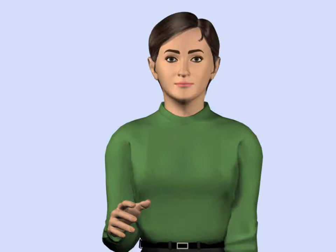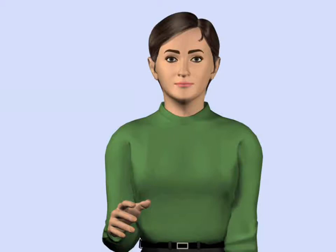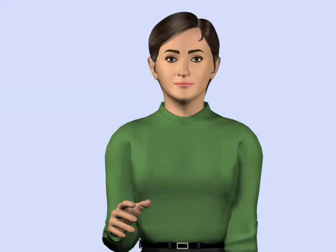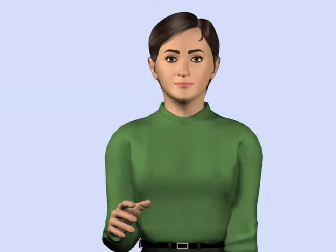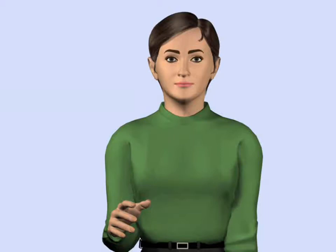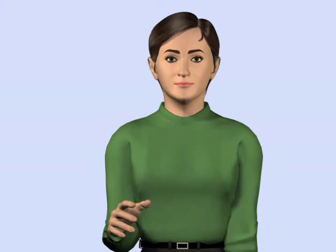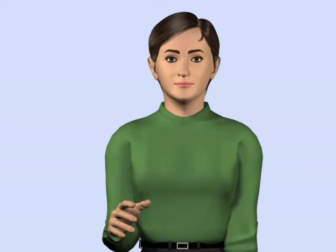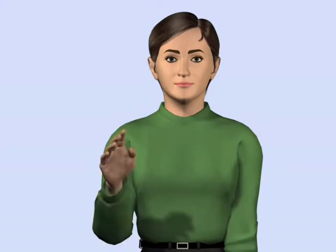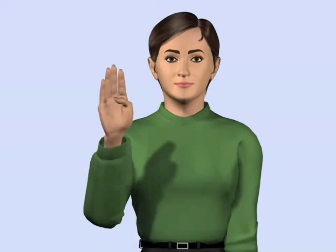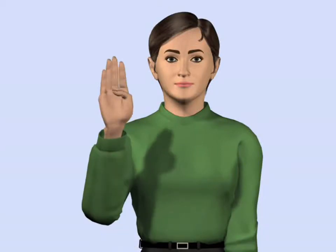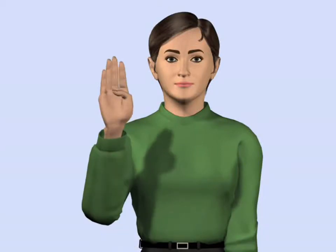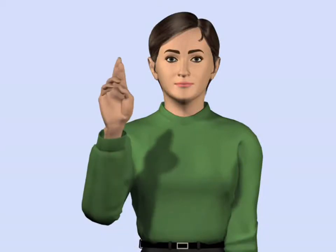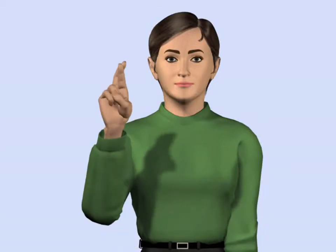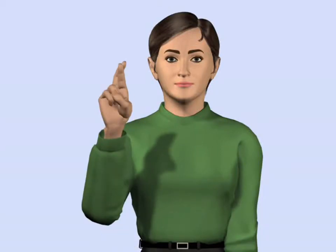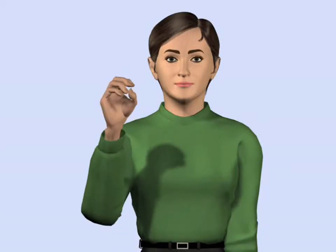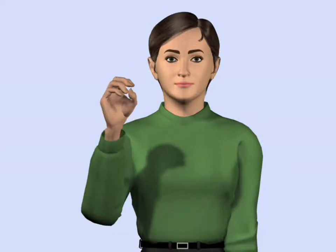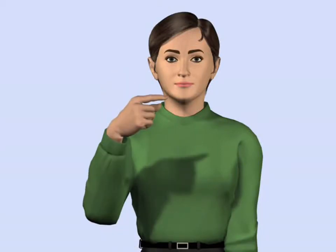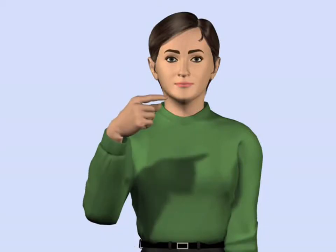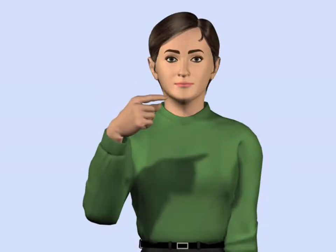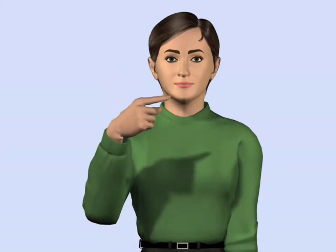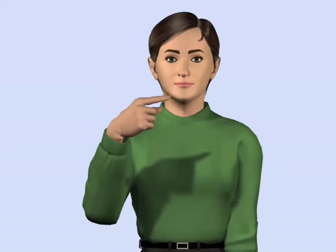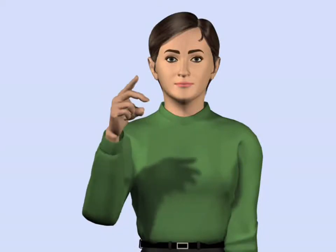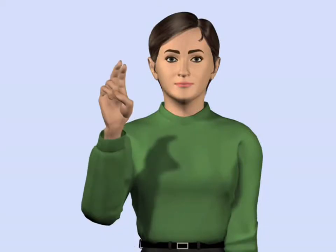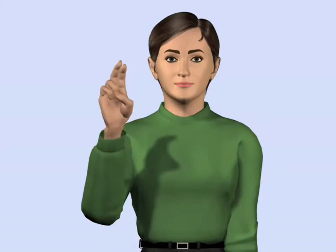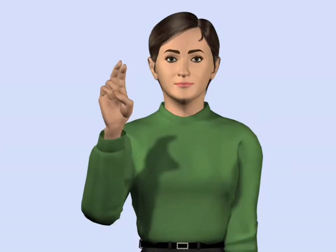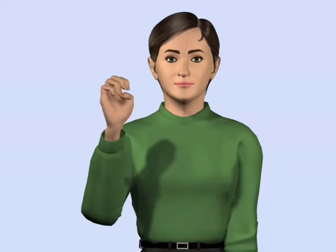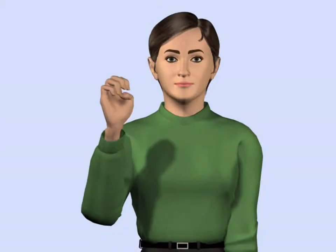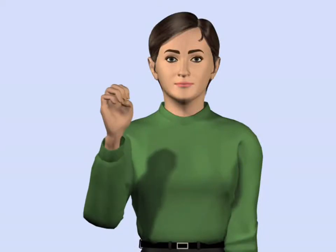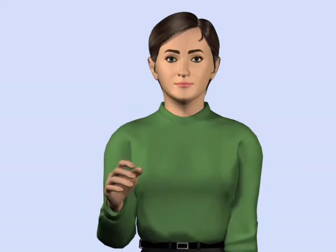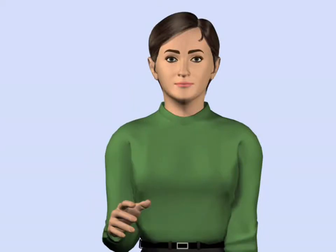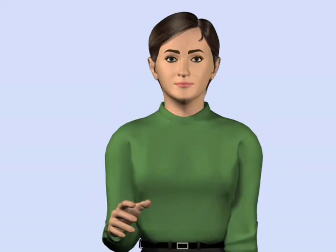brogue